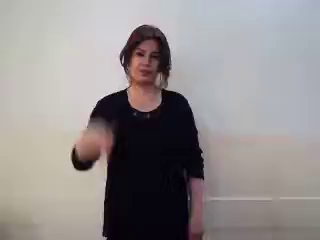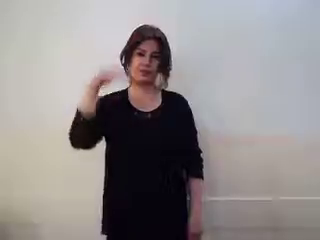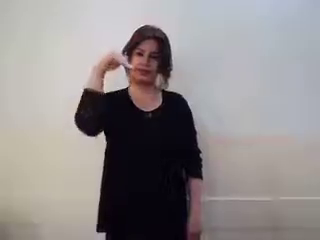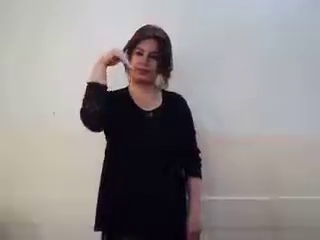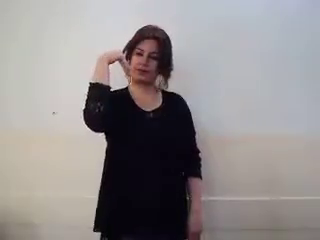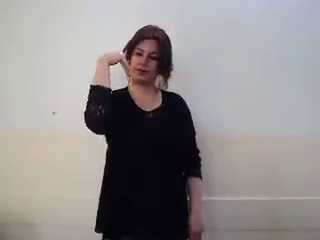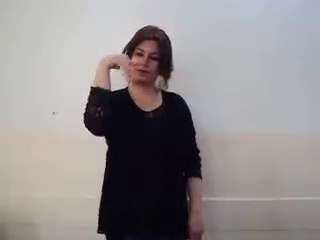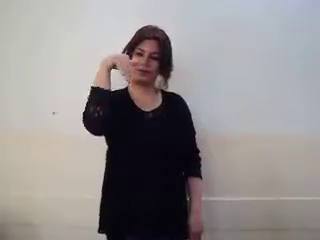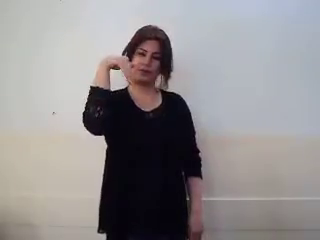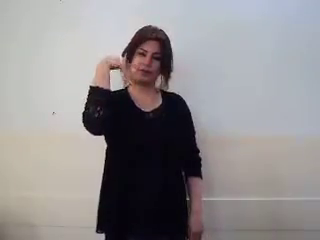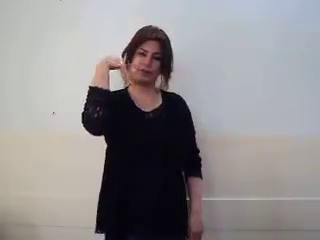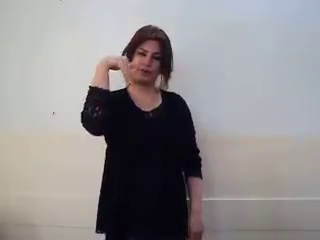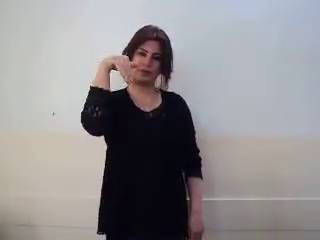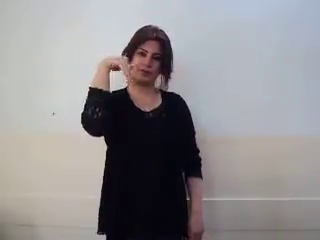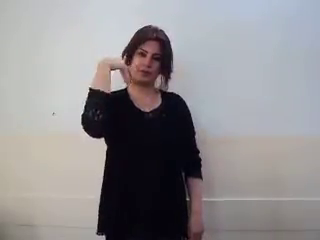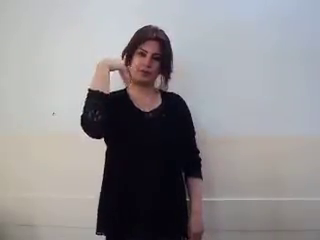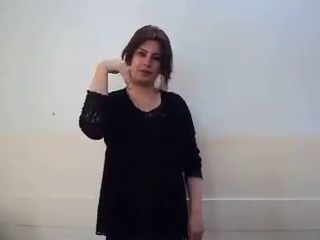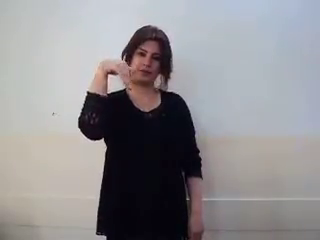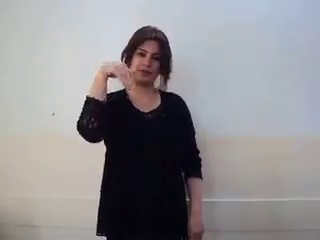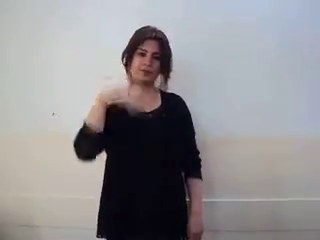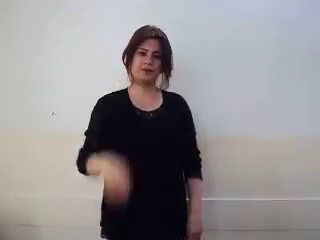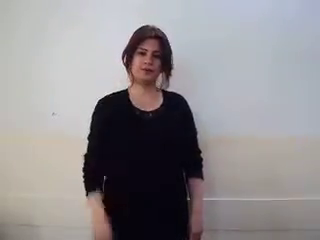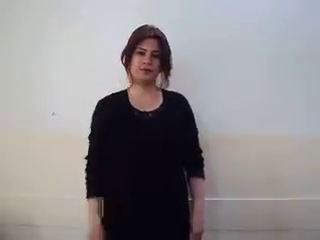pelican